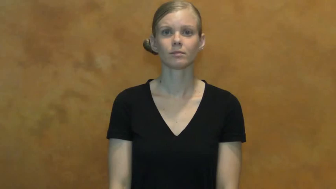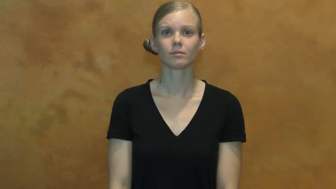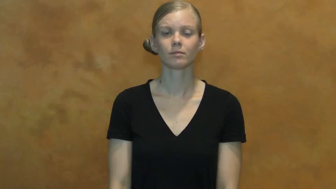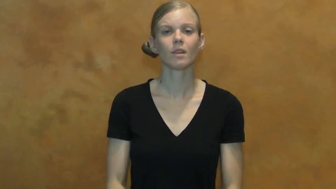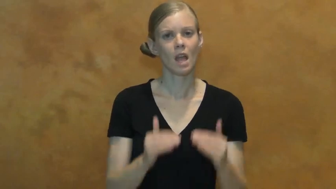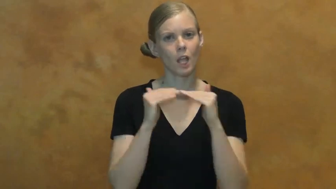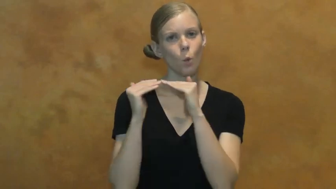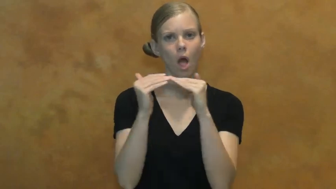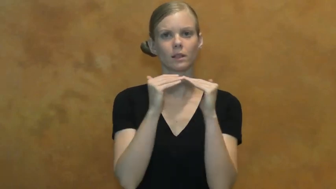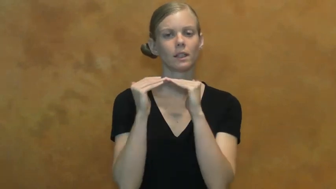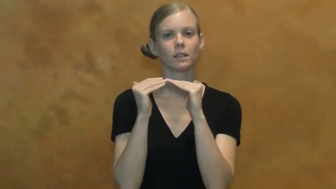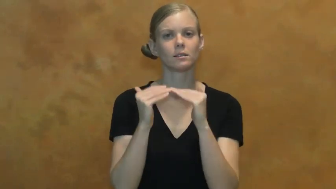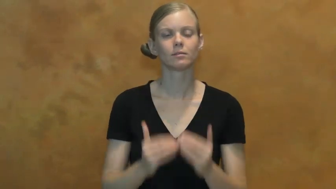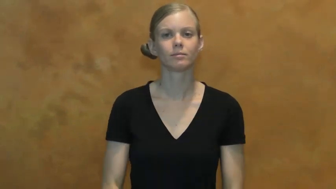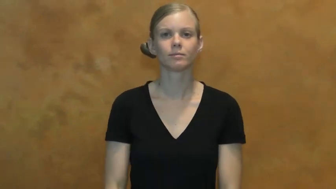equal opportunity